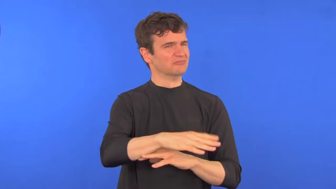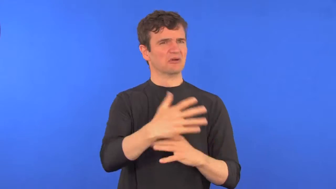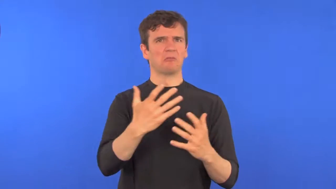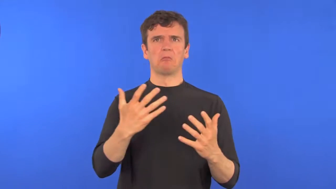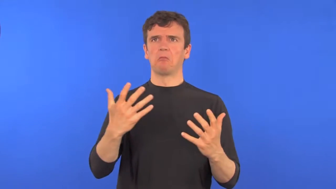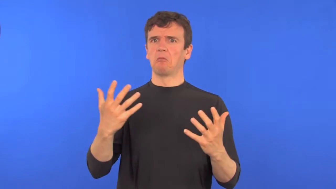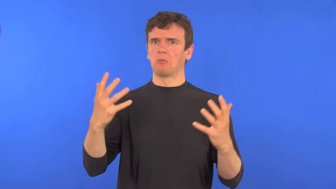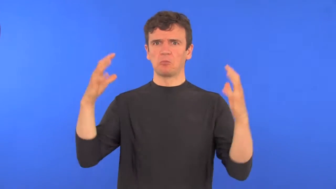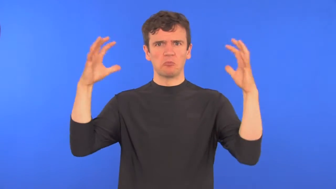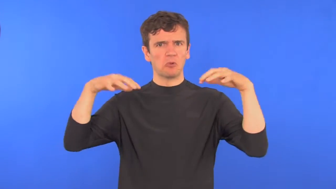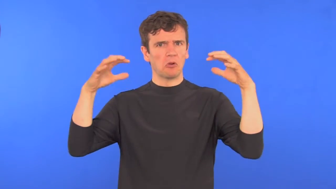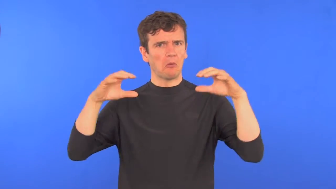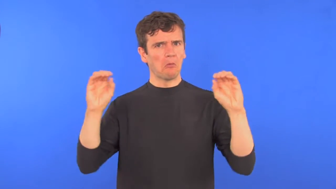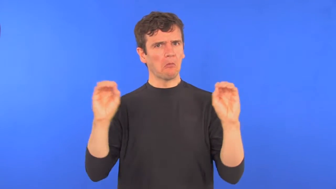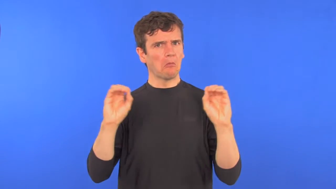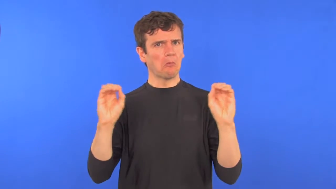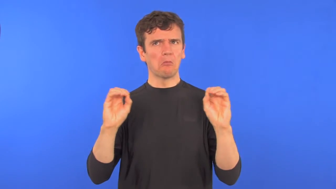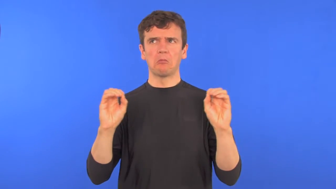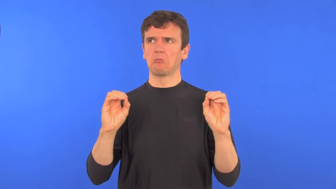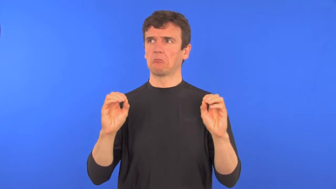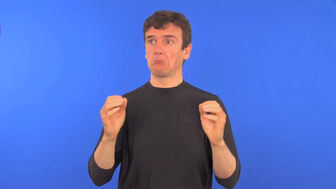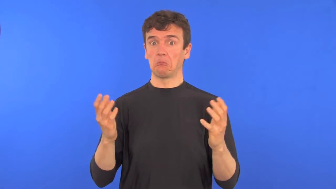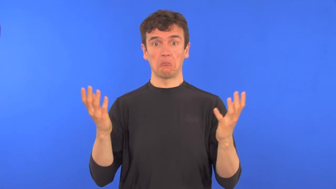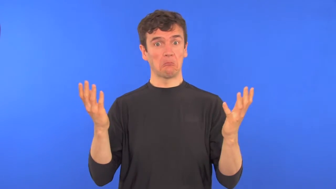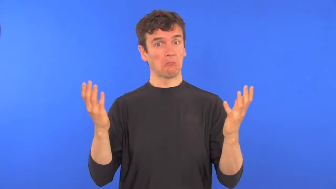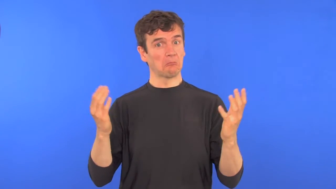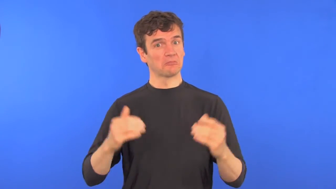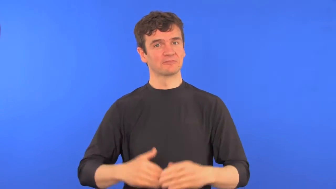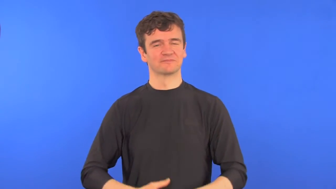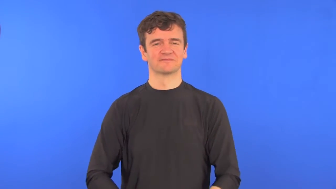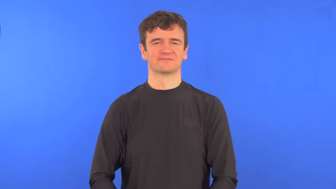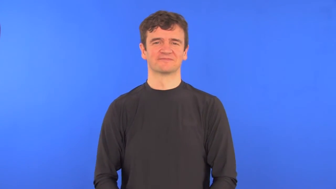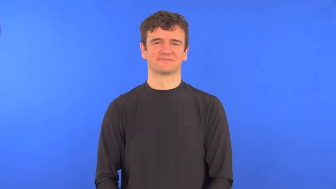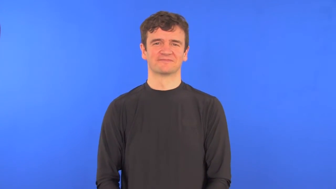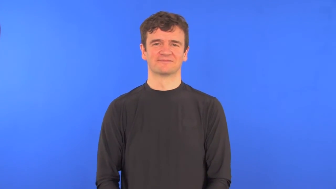AFTER